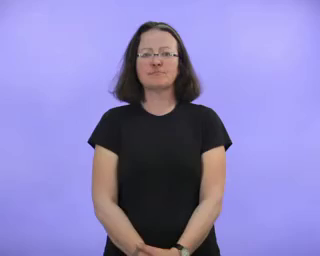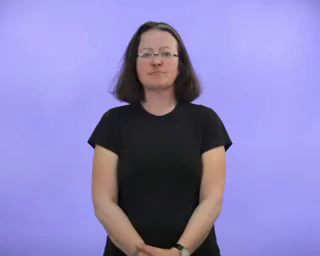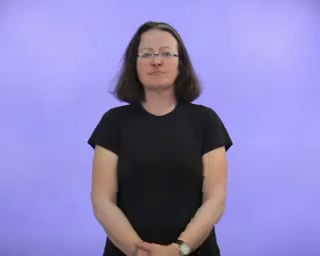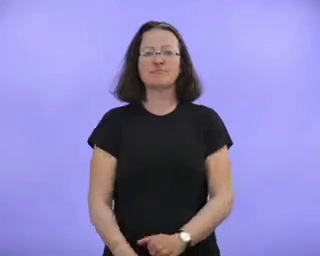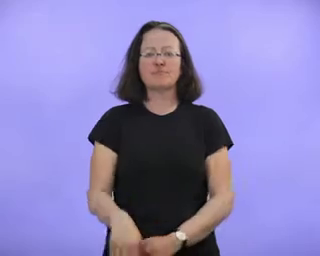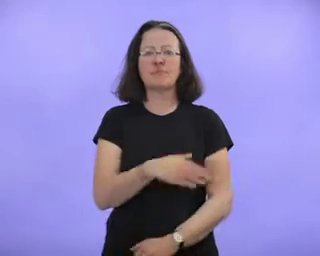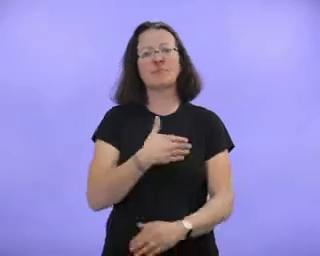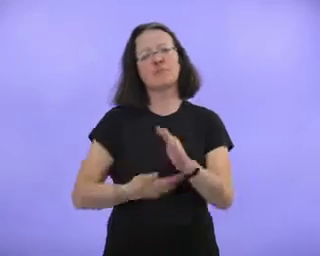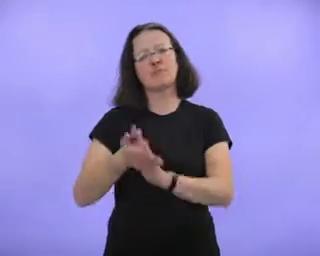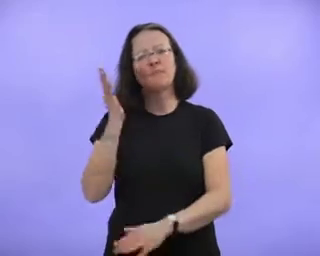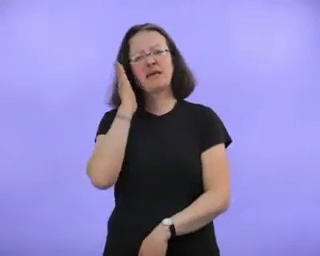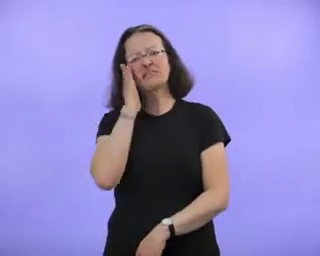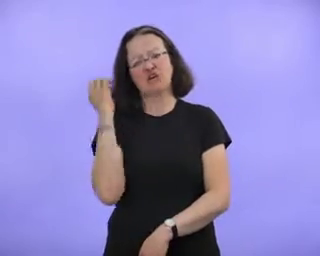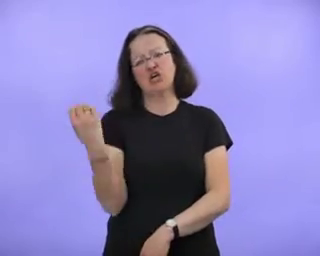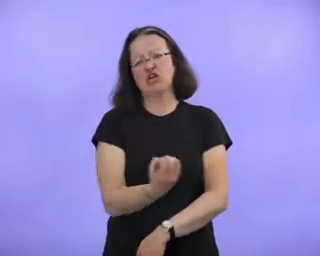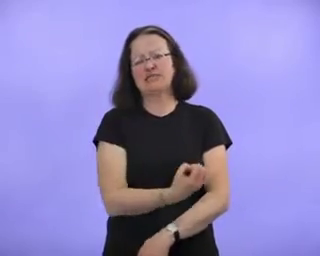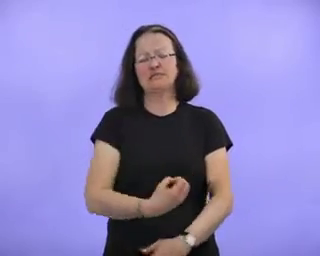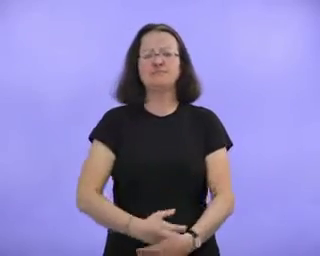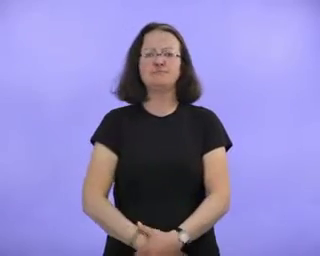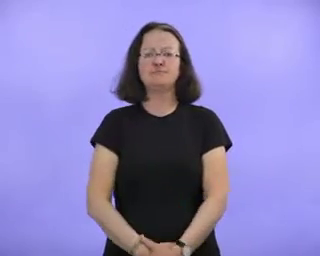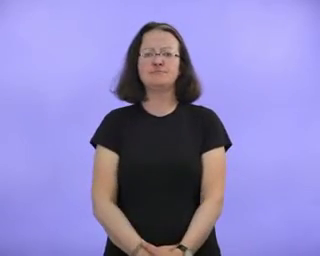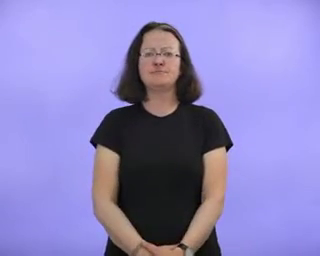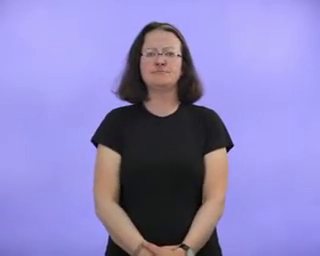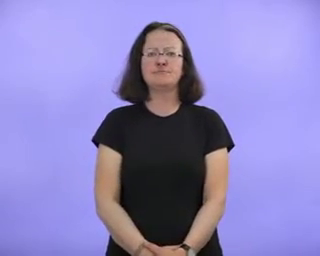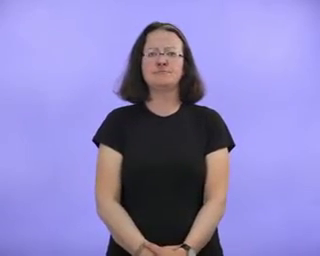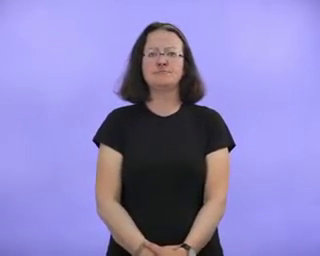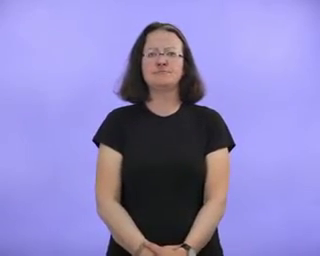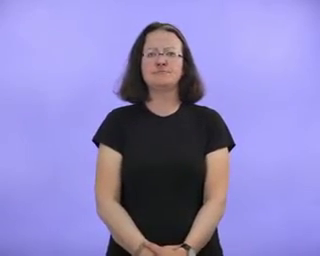WE GO BED EARLY